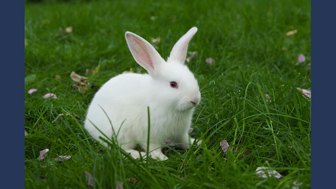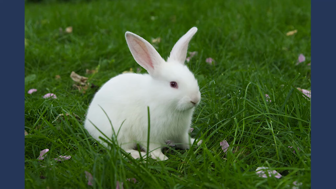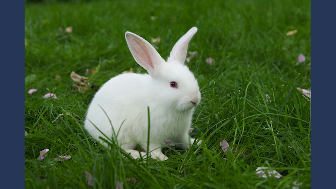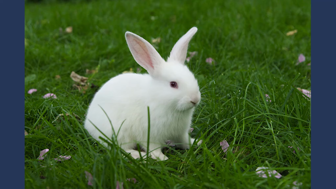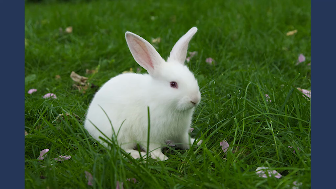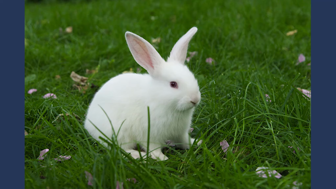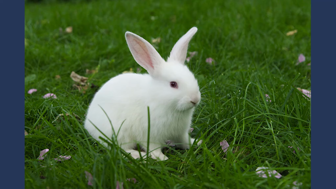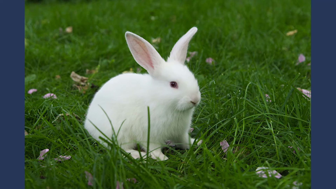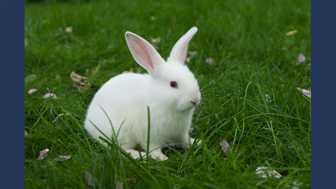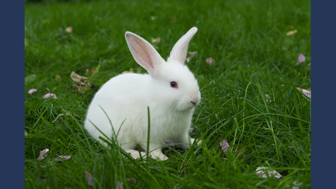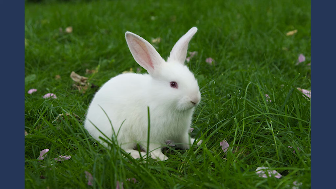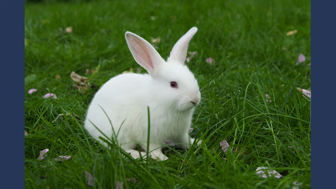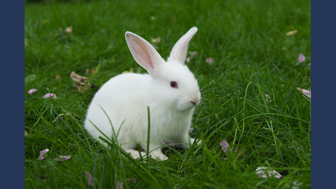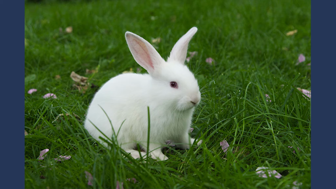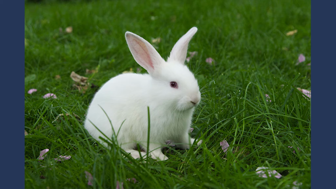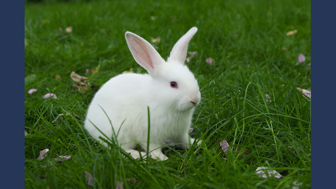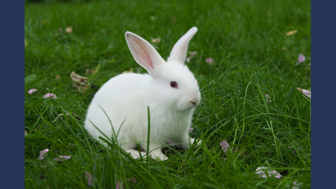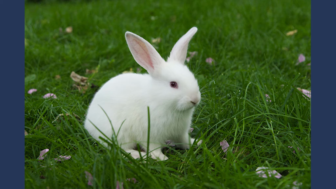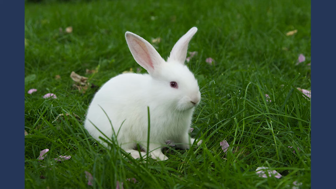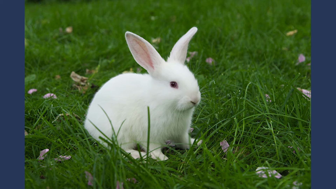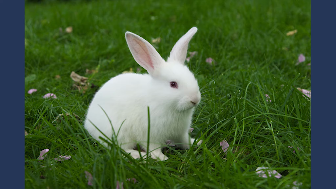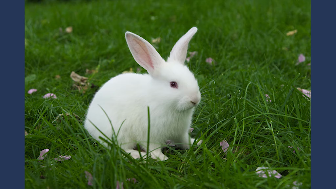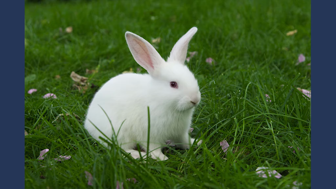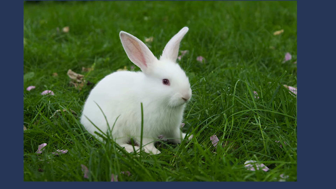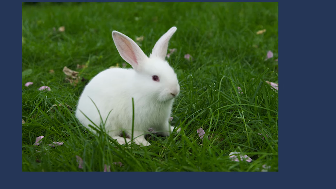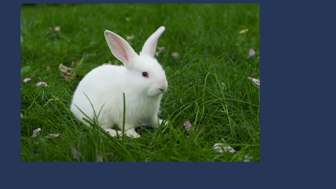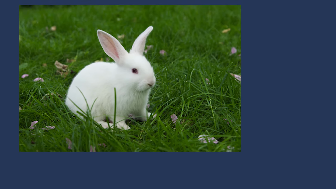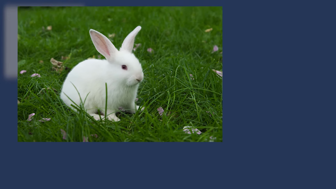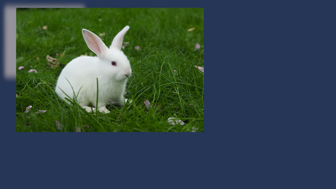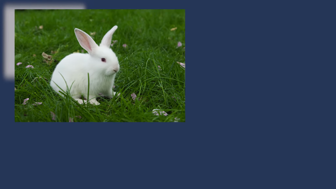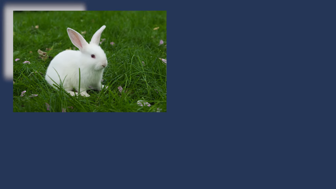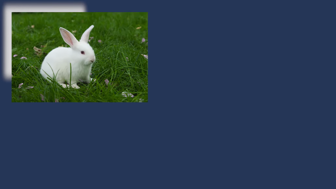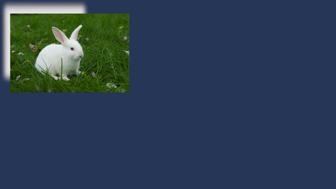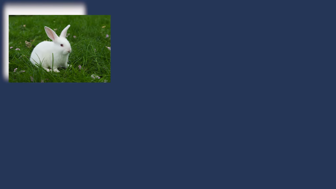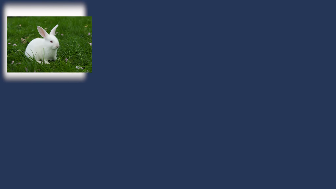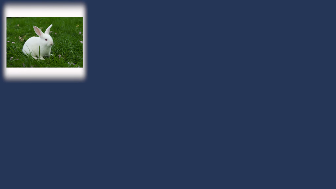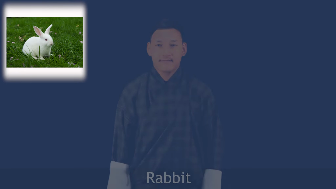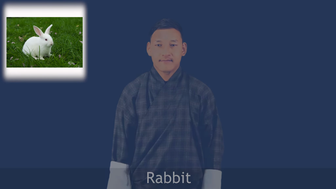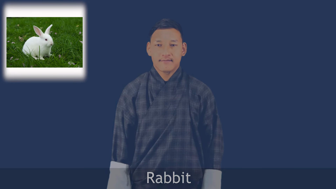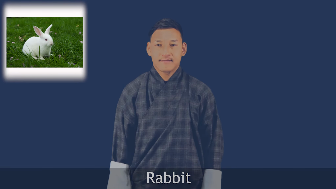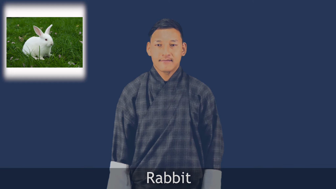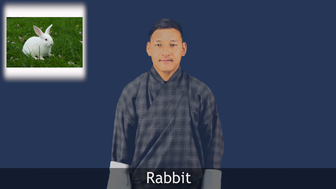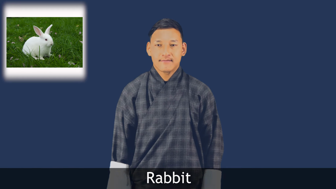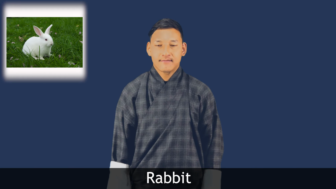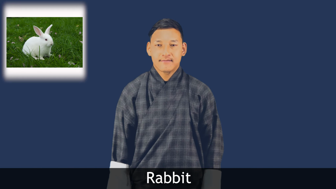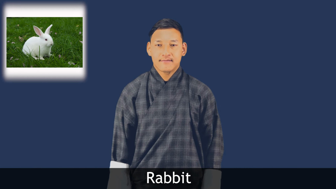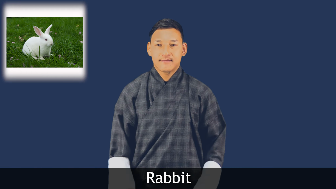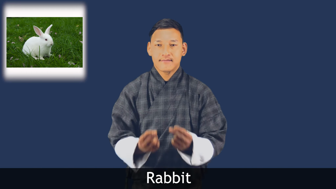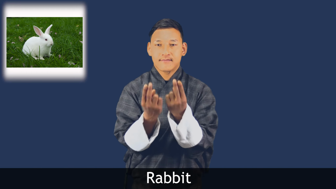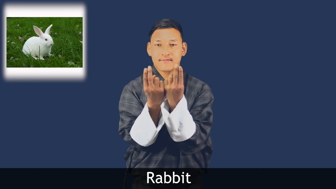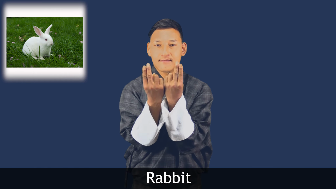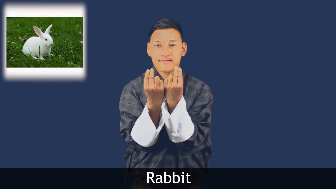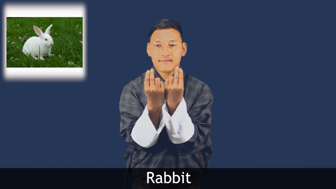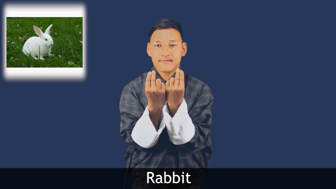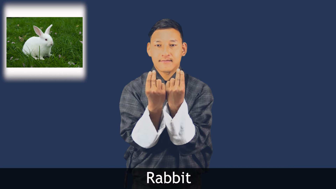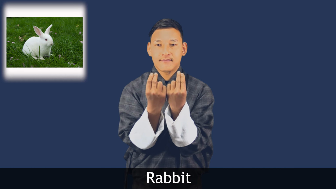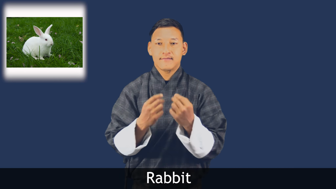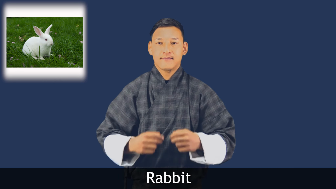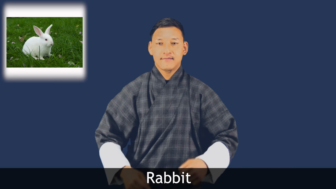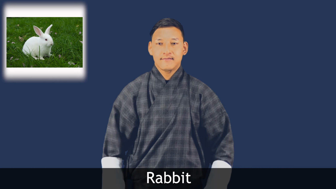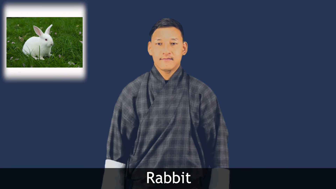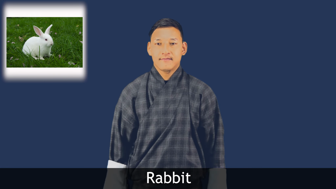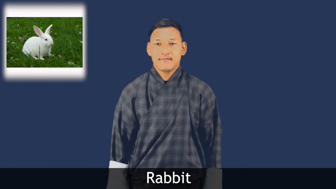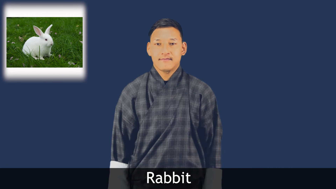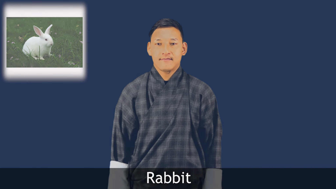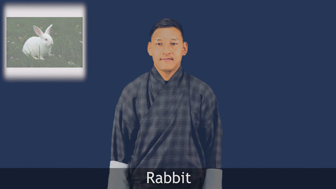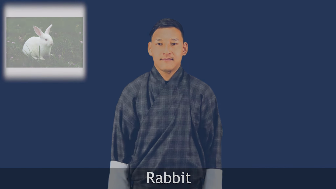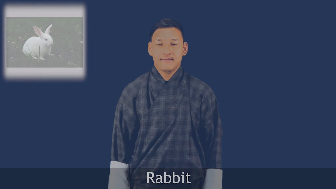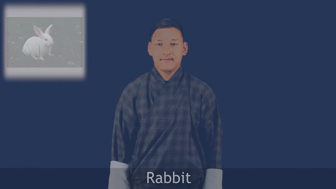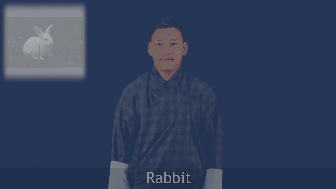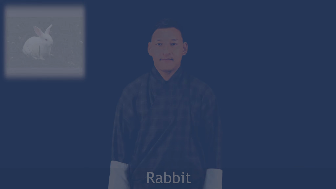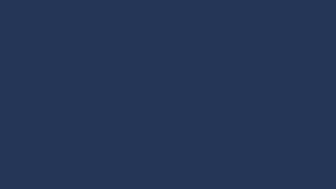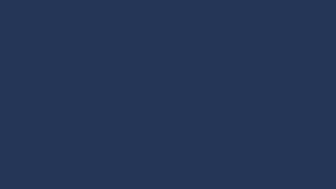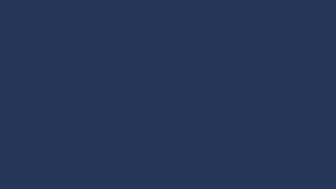Rabbit